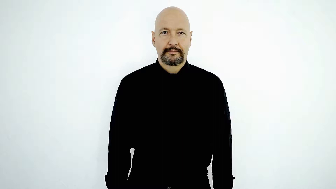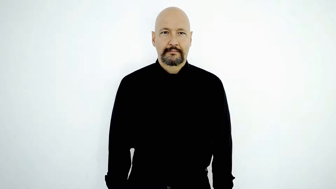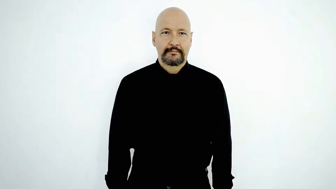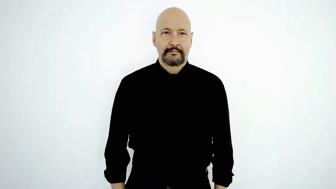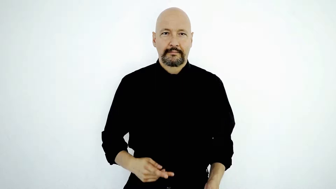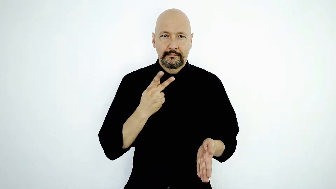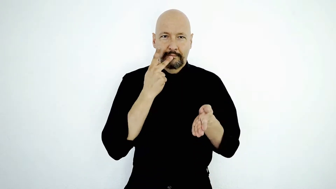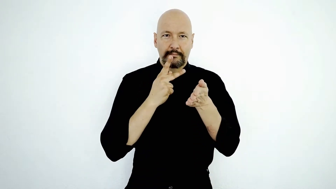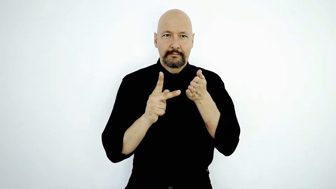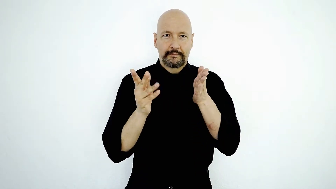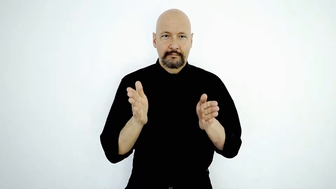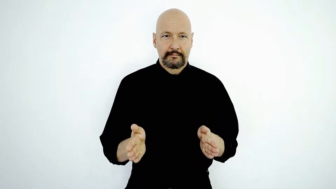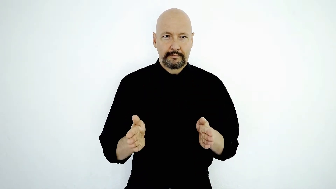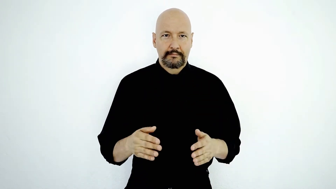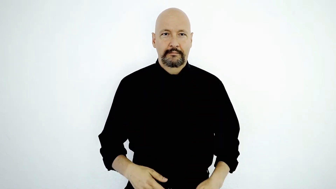SECRETARY-[version-1]